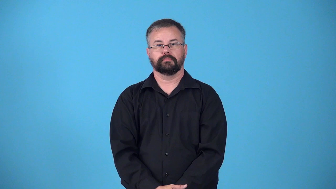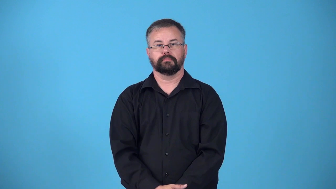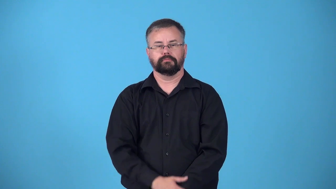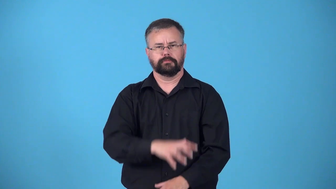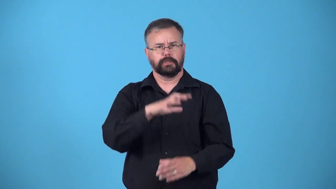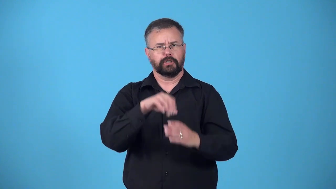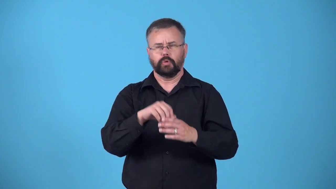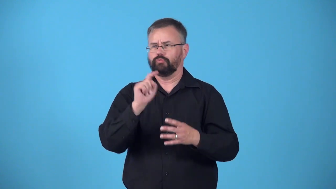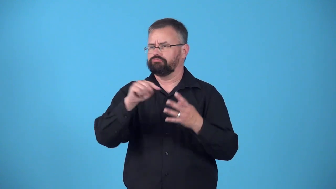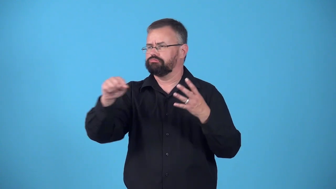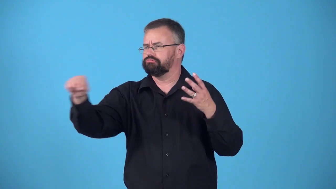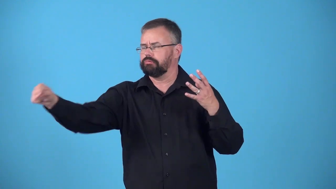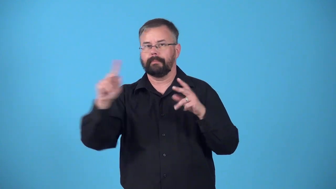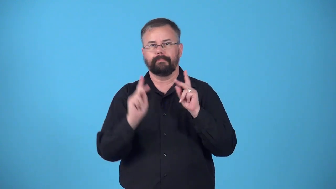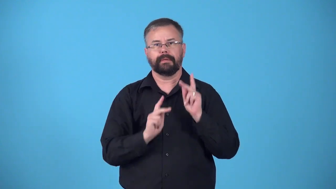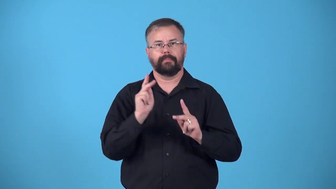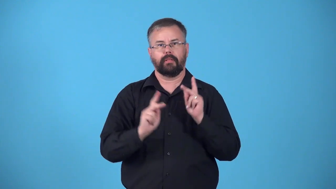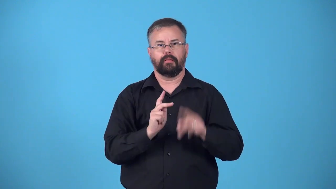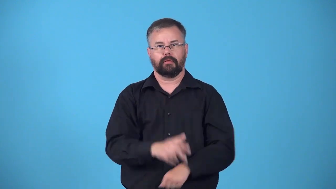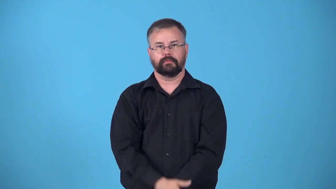et al